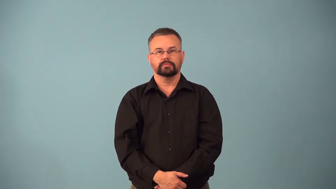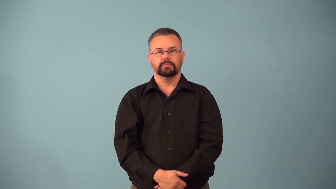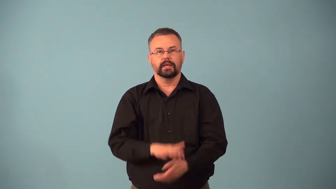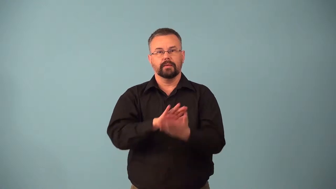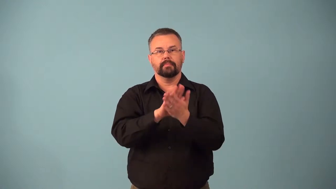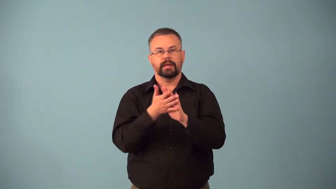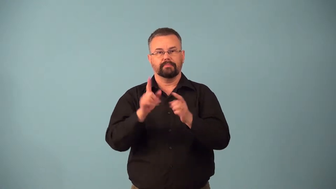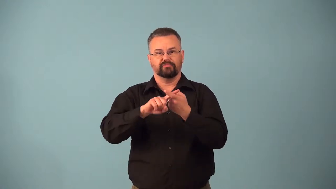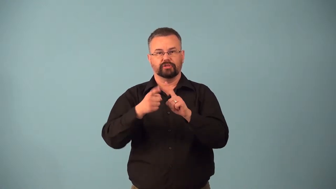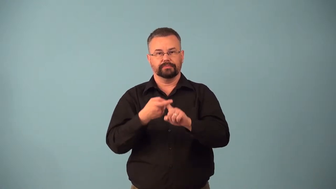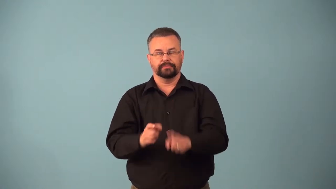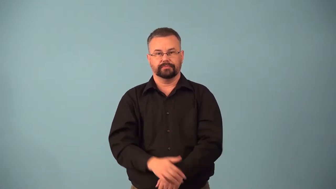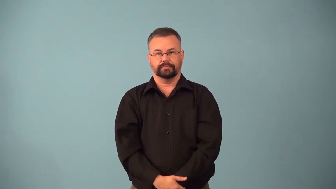befriend